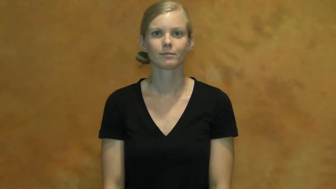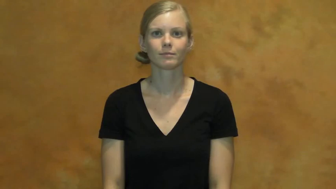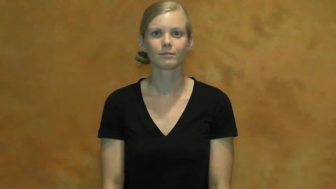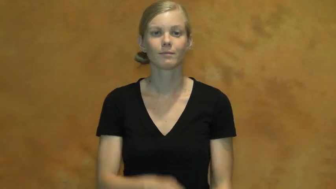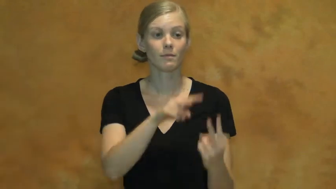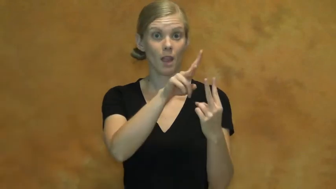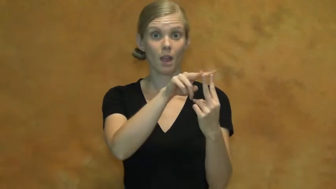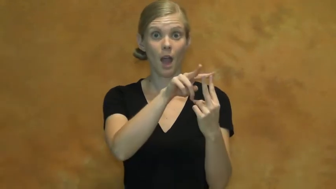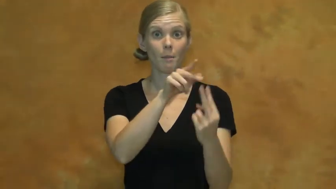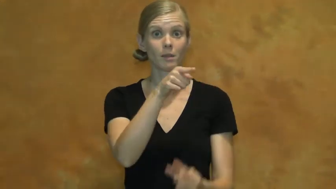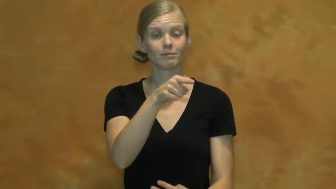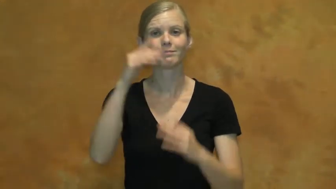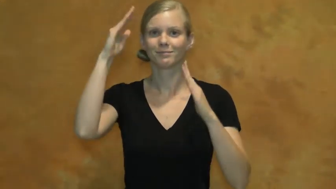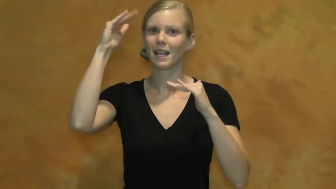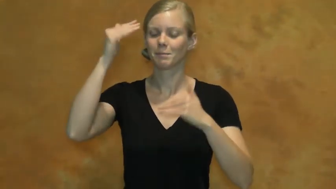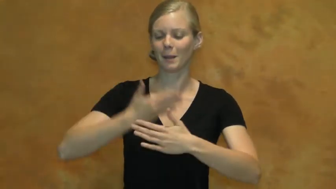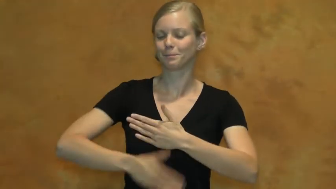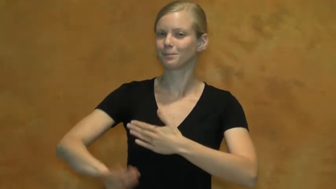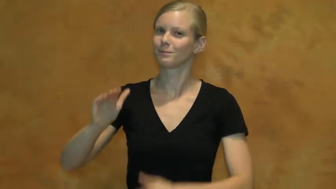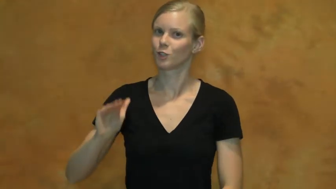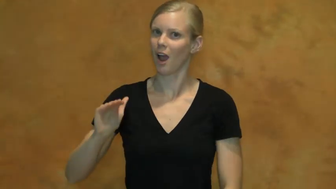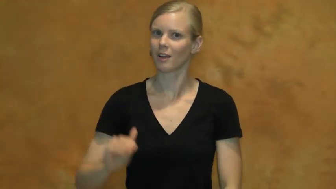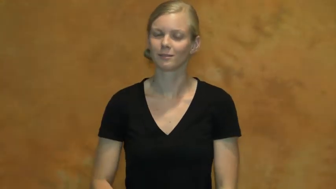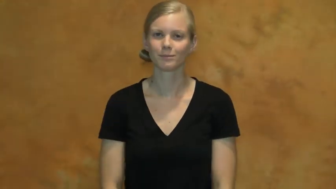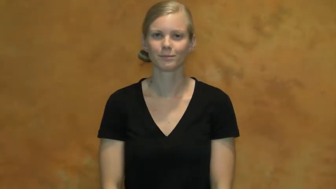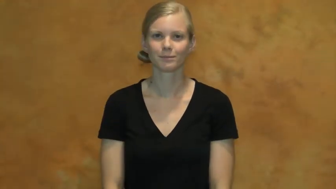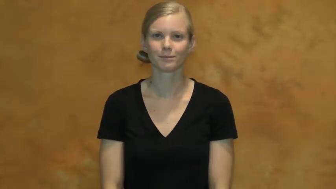parents to be